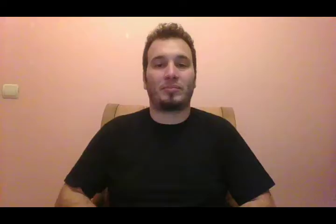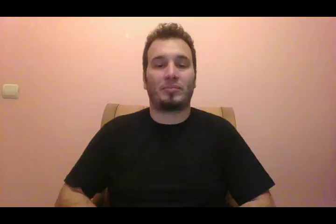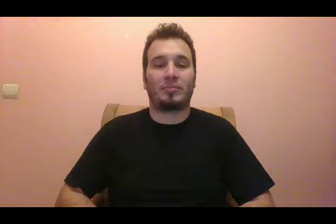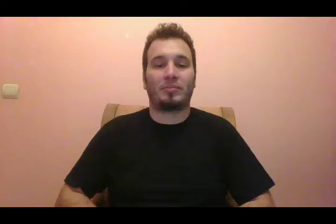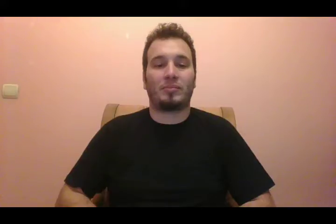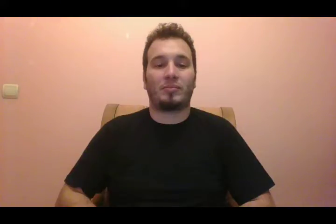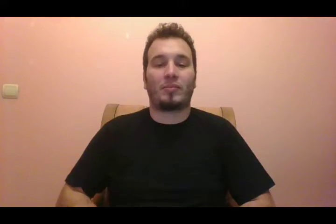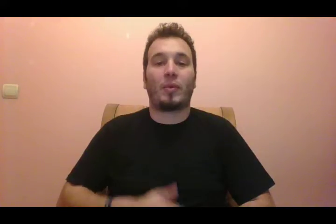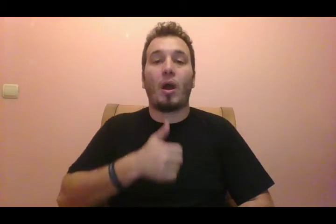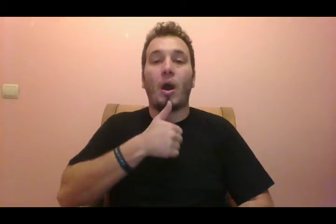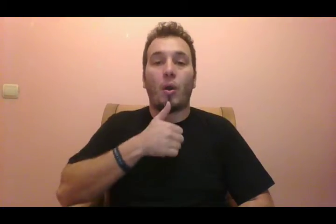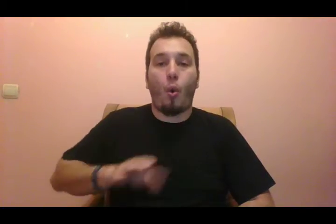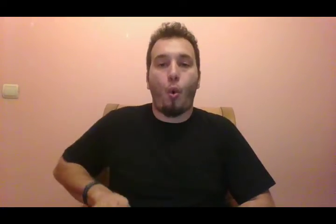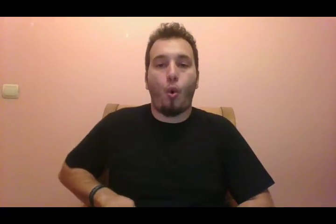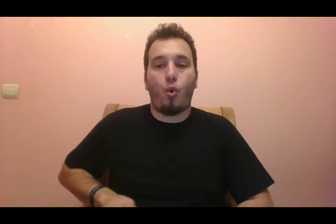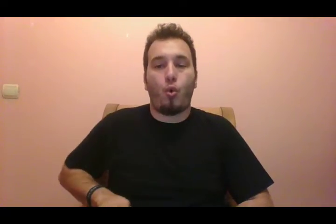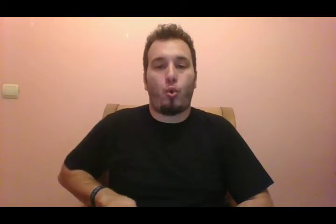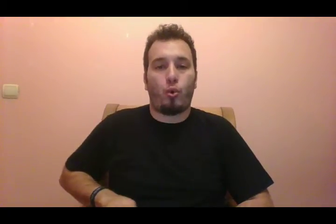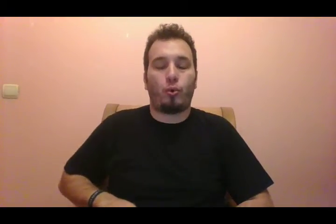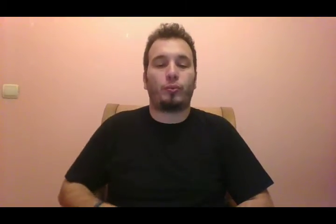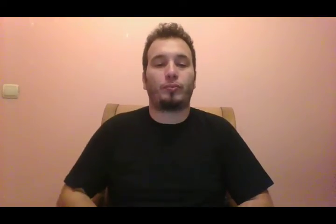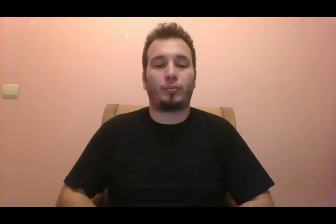son